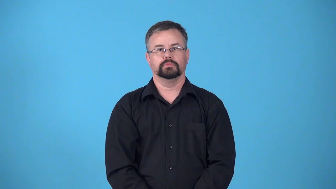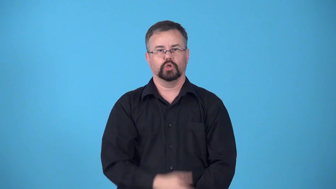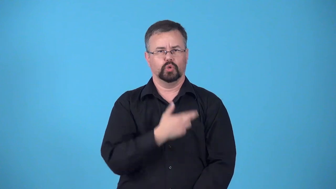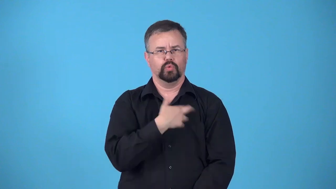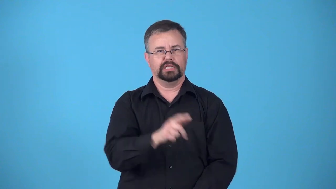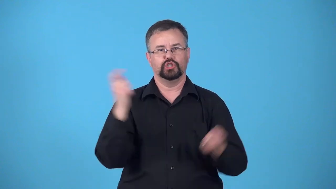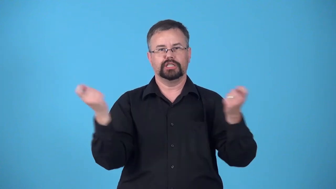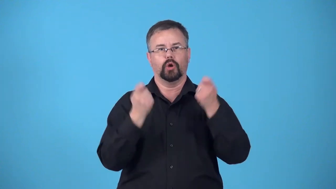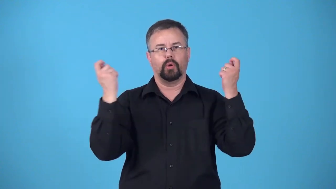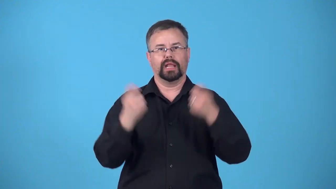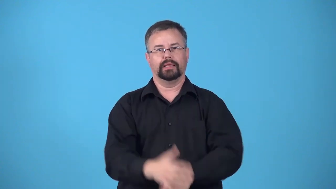celebrate